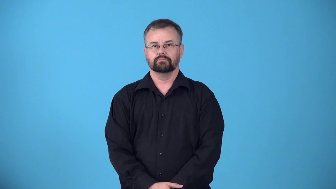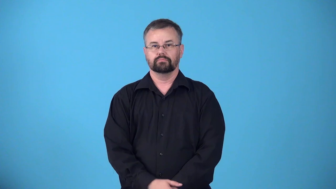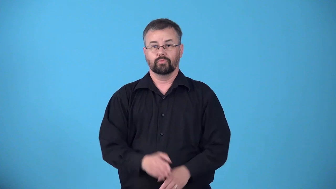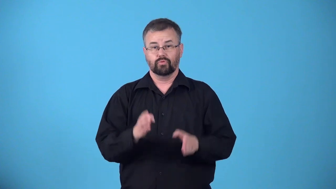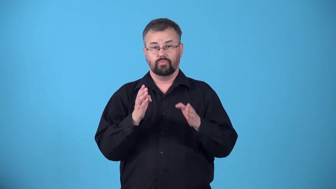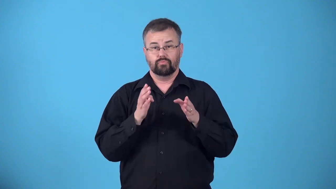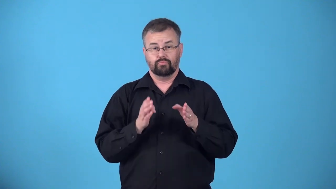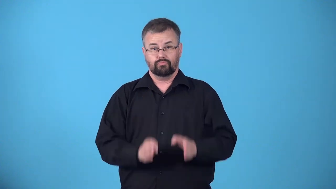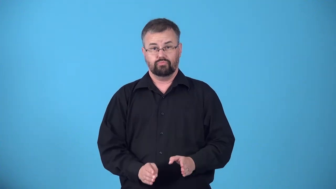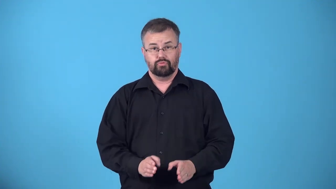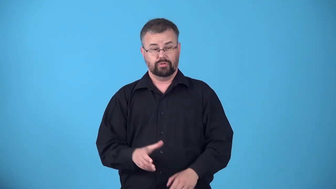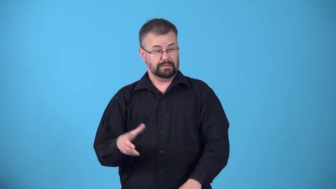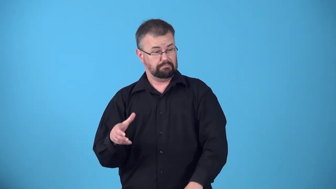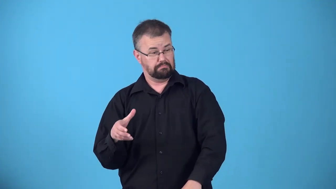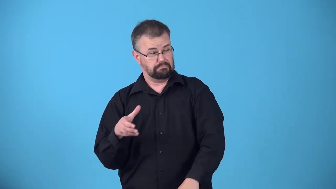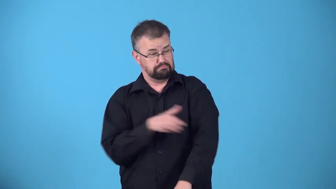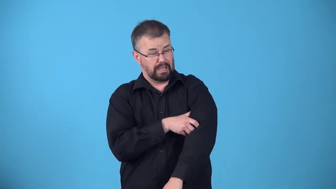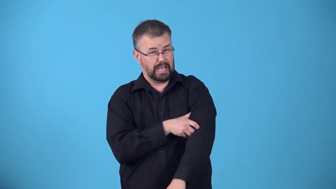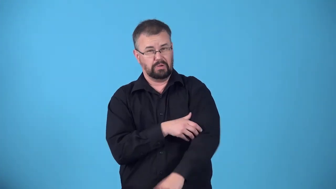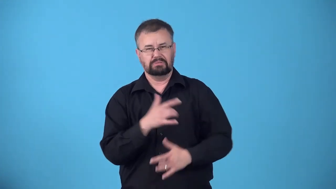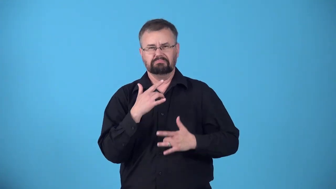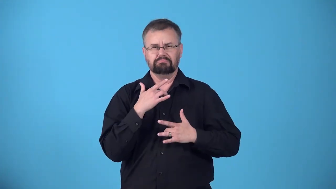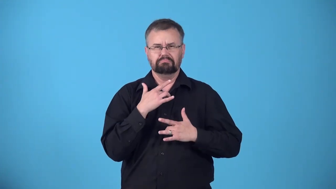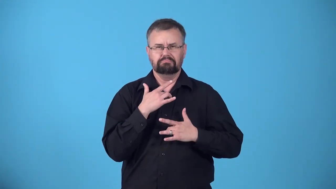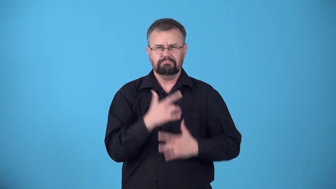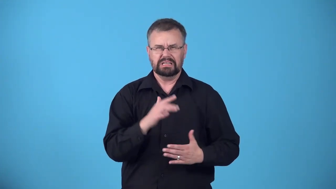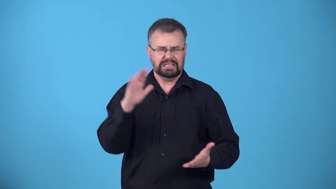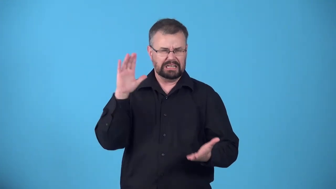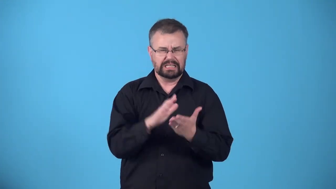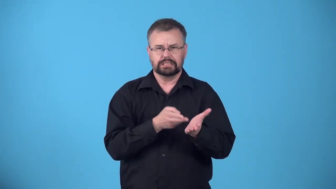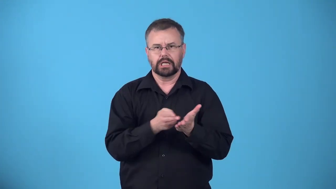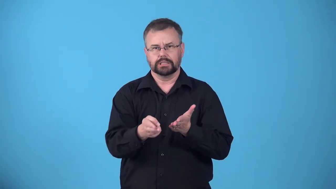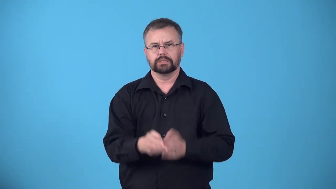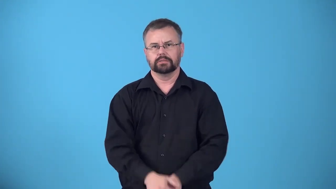absolute power corrupts absolutely